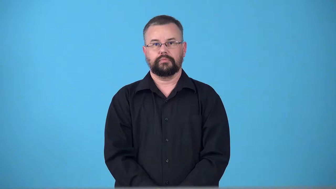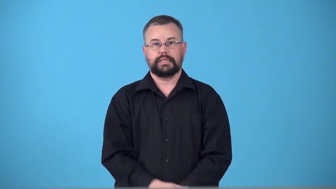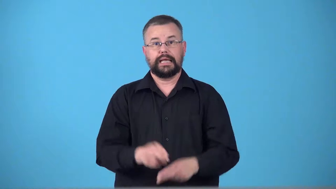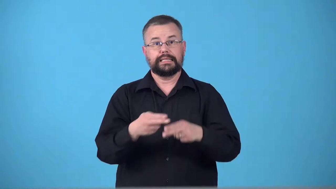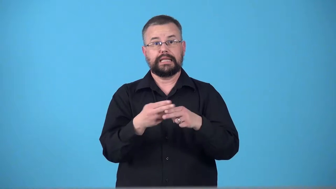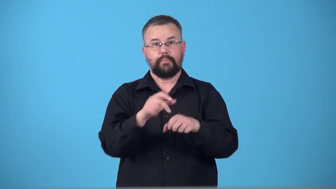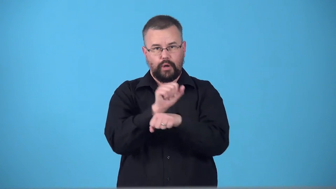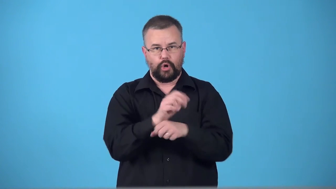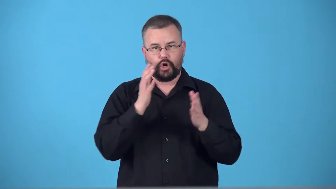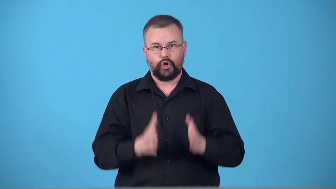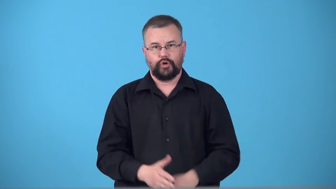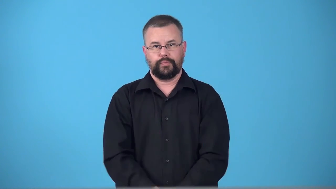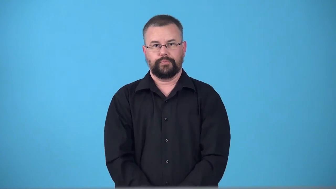temp- worker